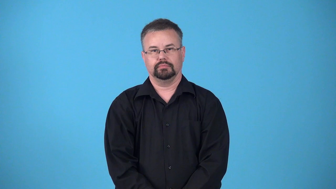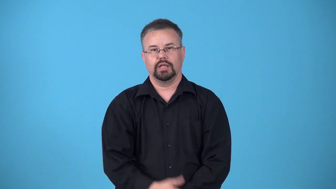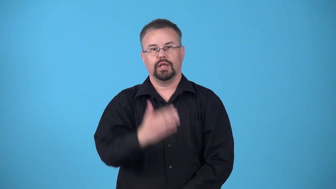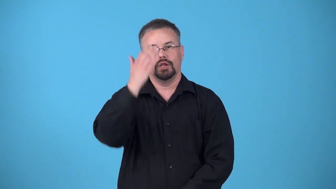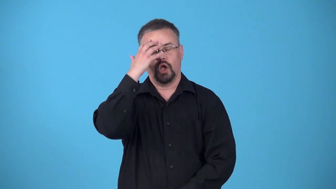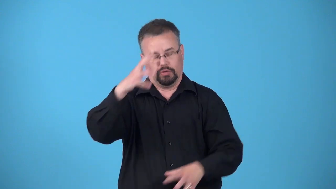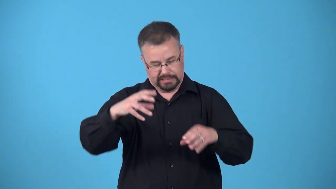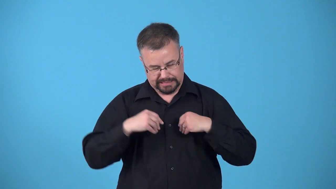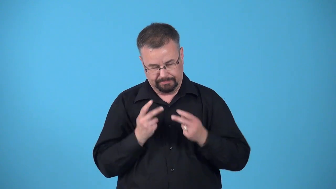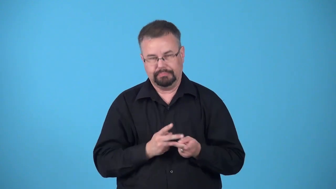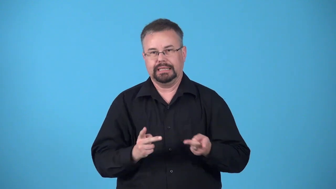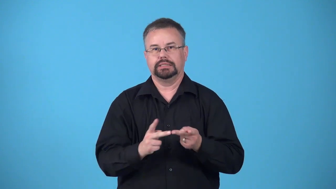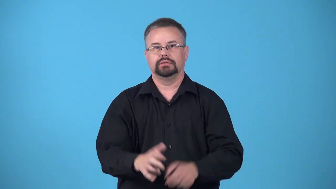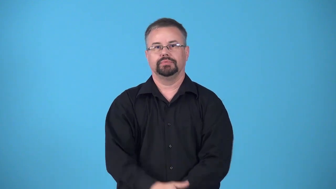know your place